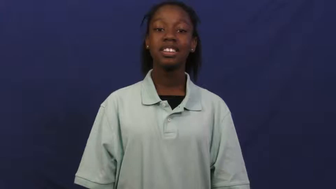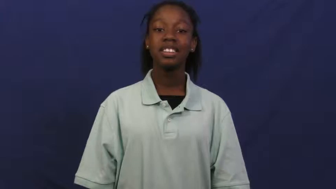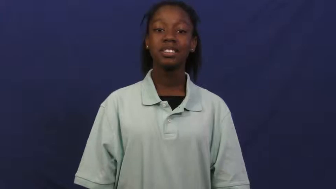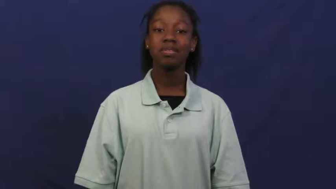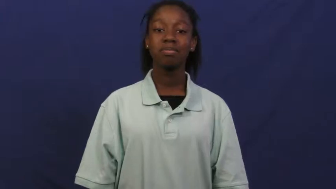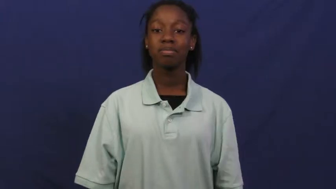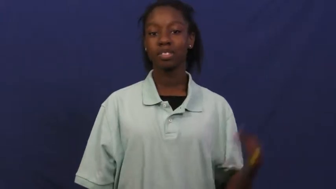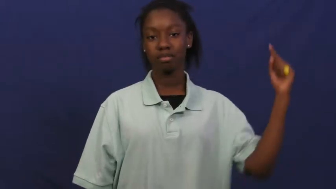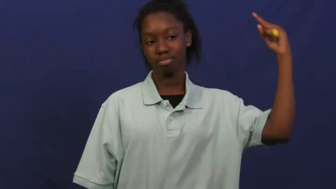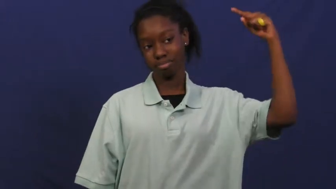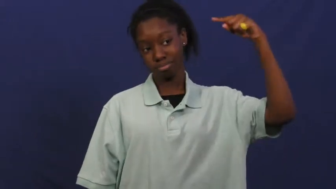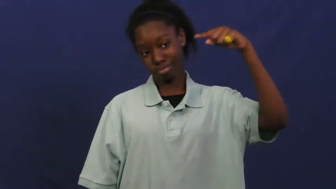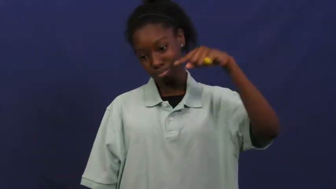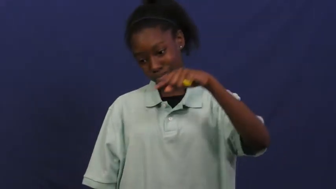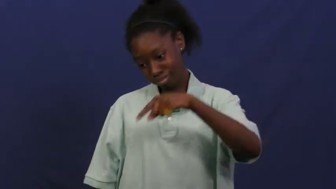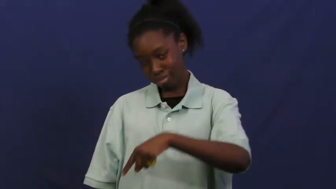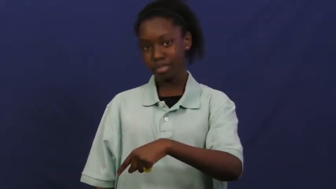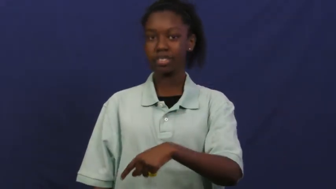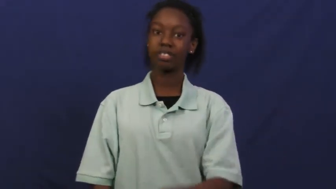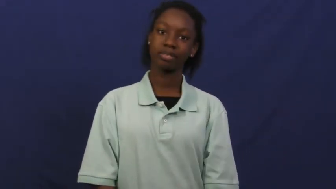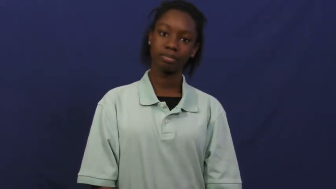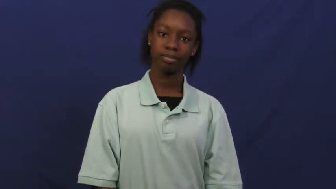descend